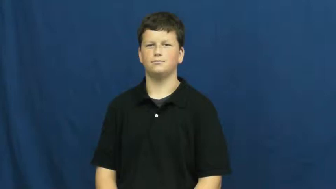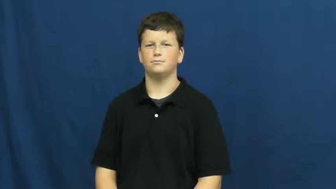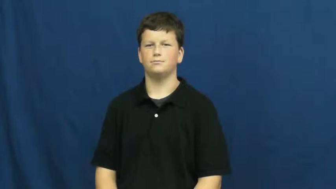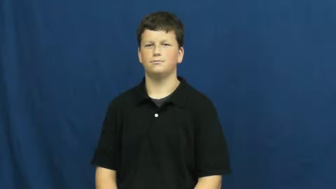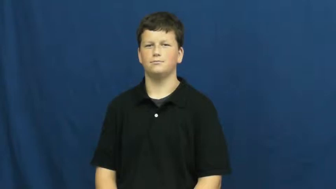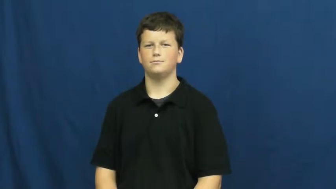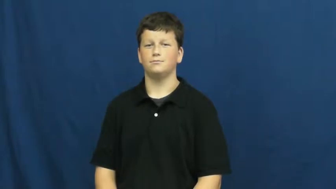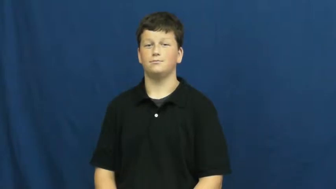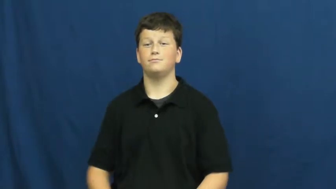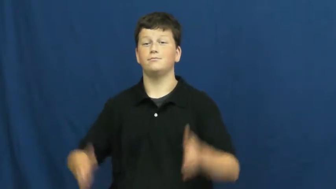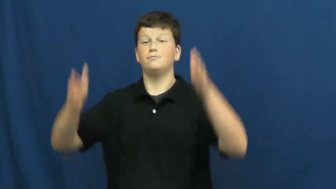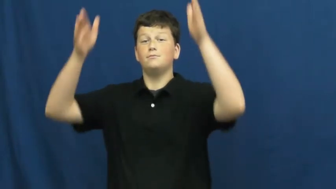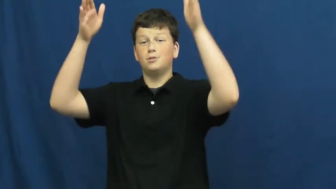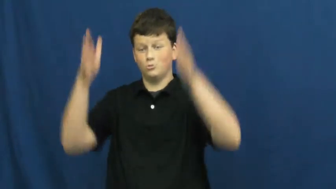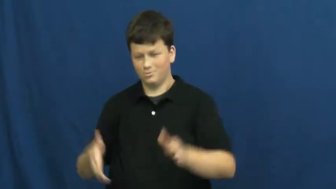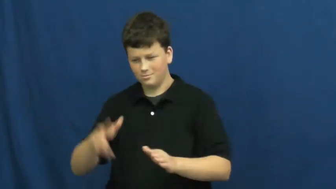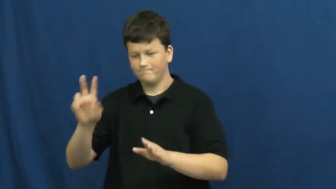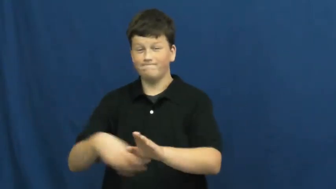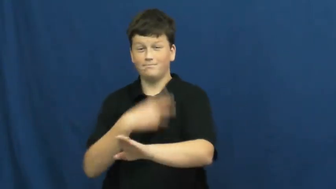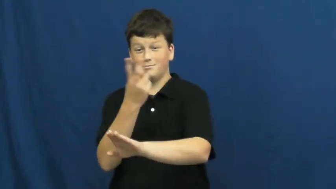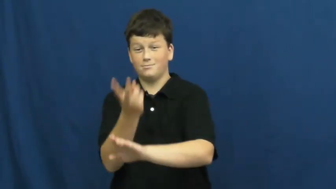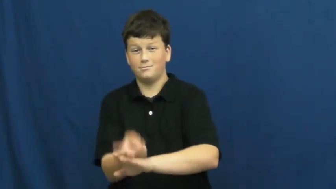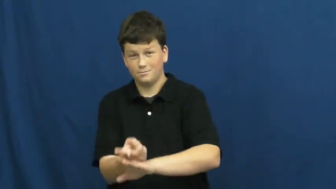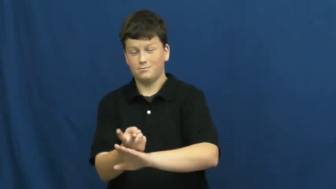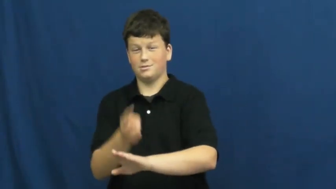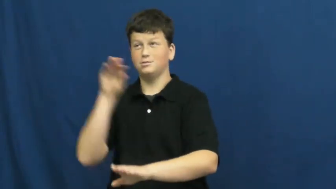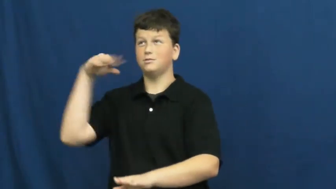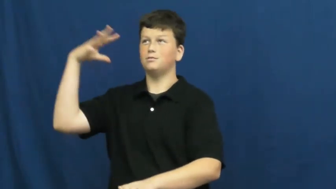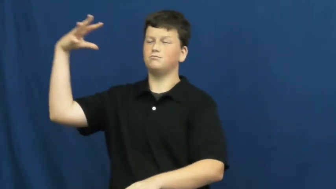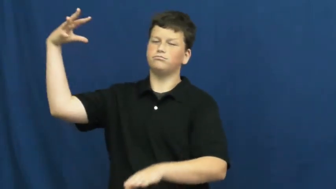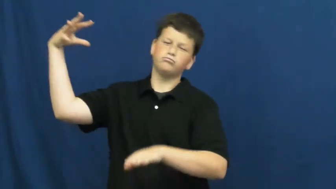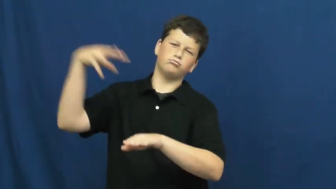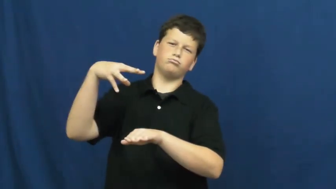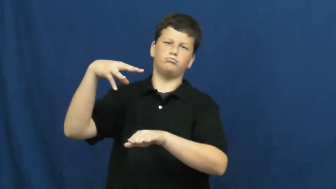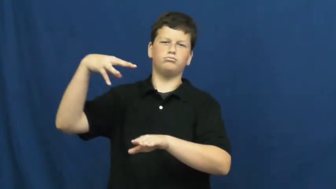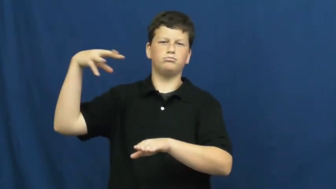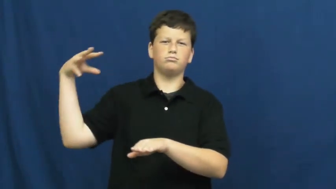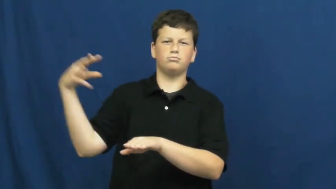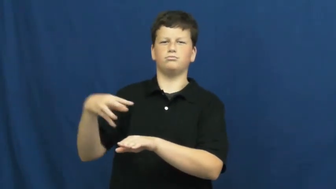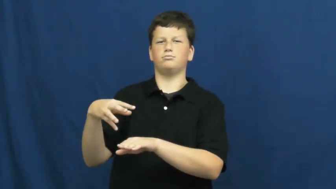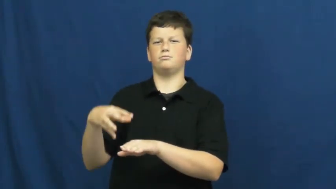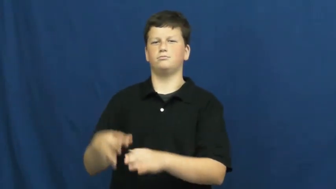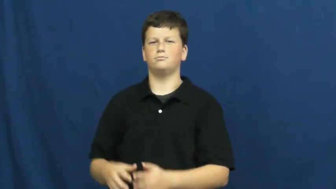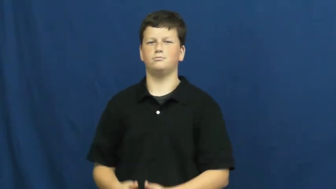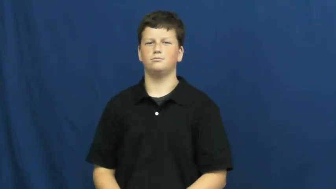sunbather